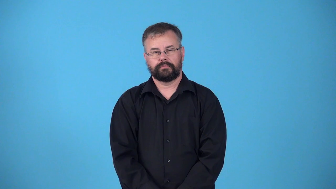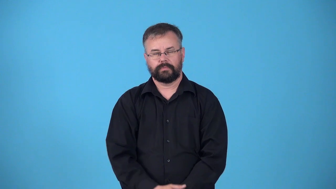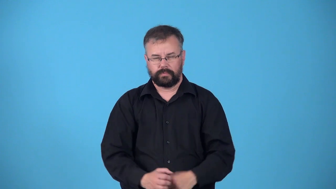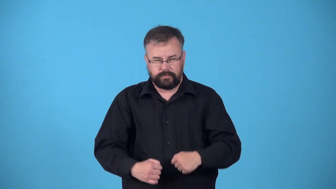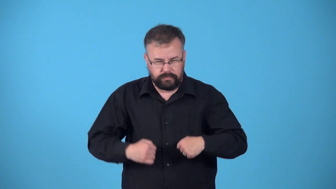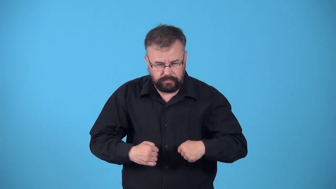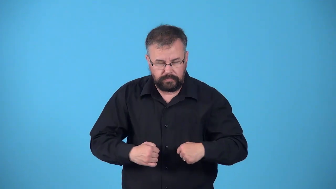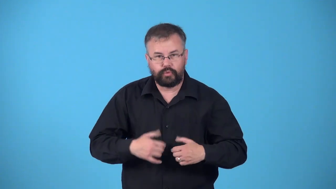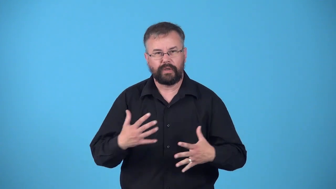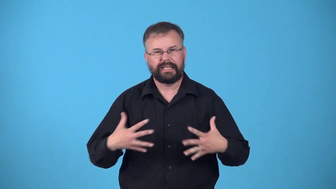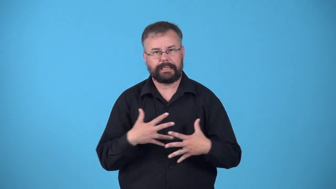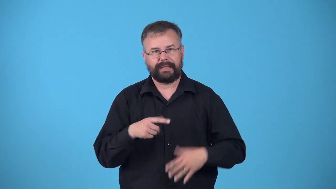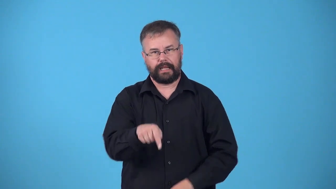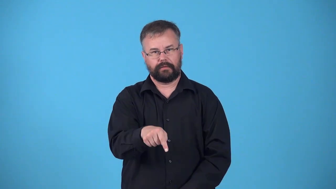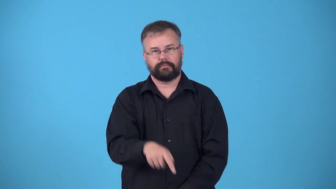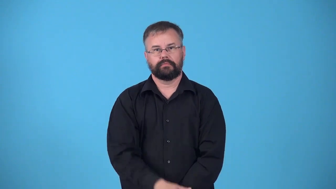muscle up